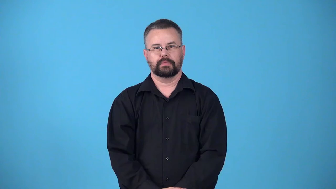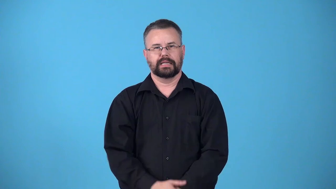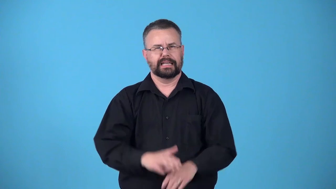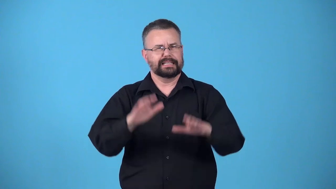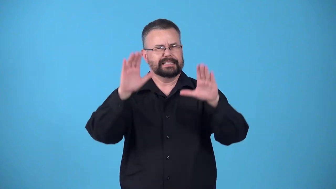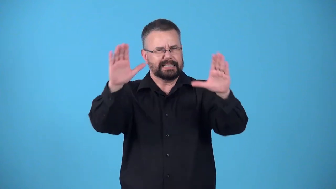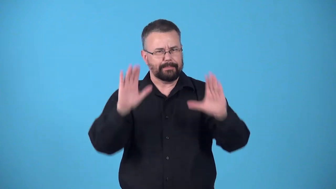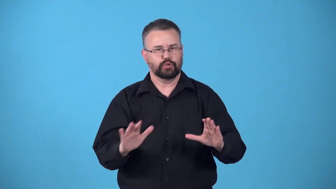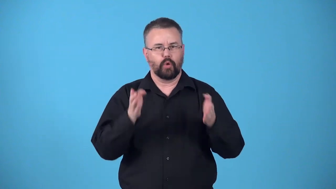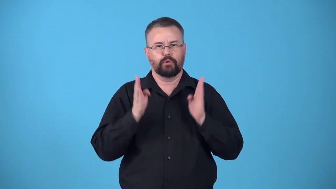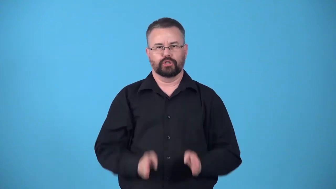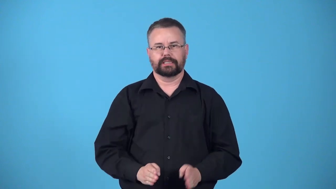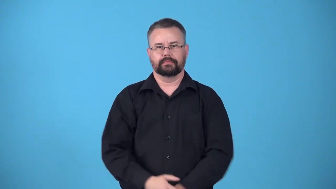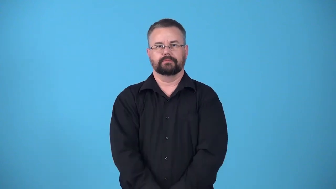class act